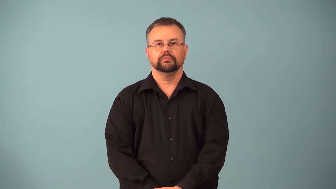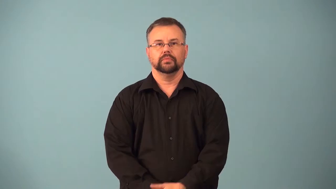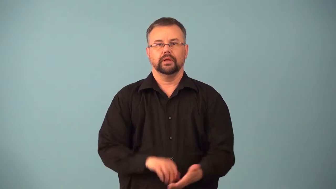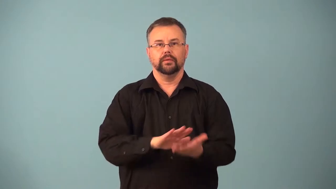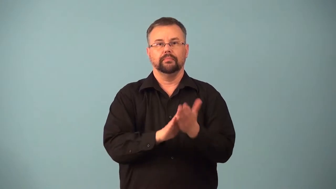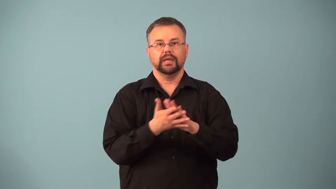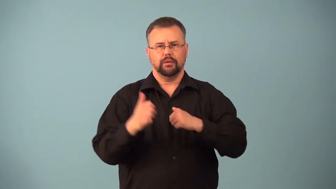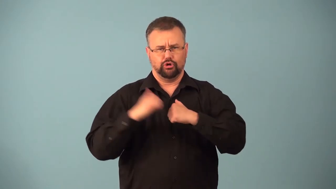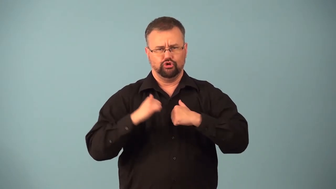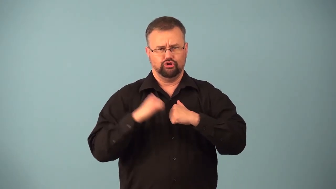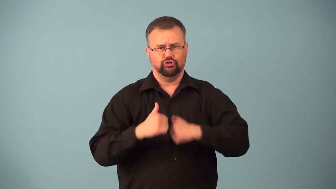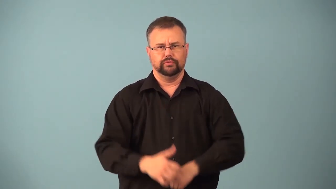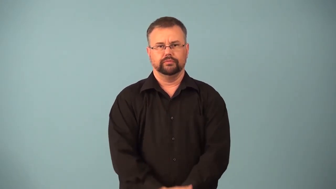harden,cure